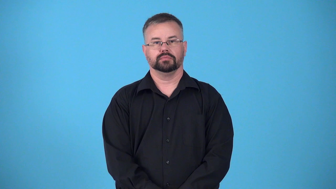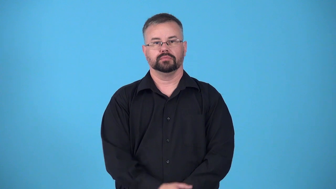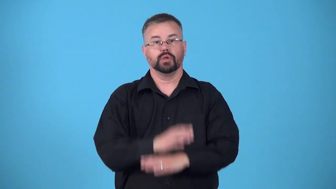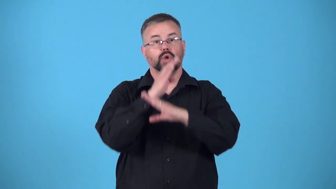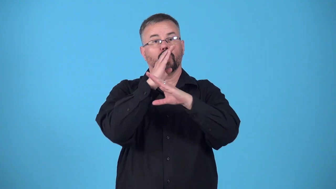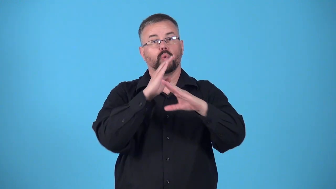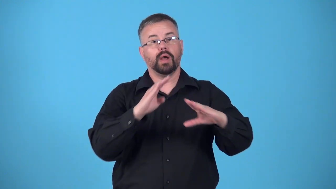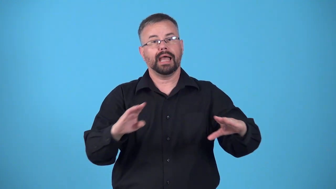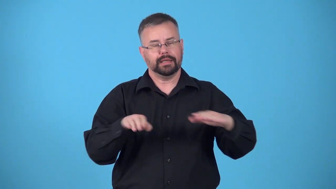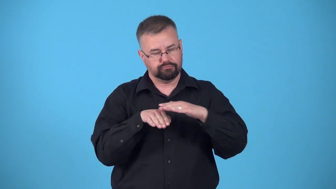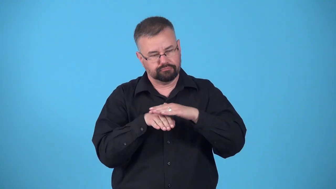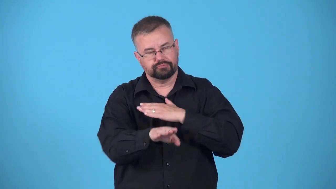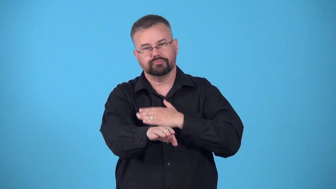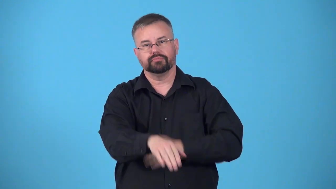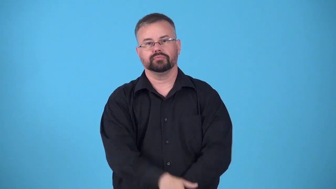slip in, slip into a place